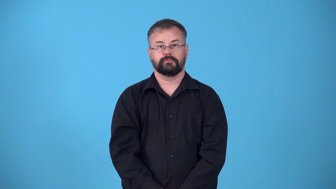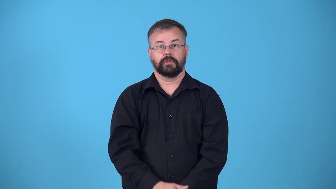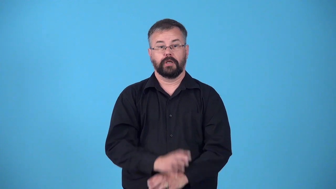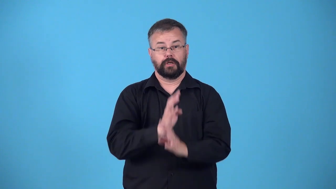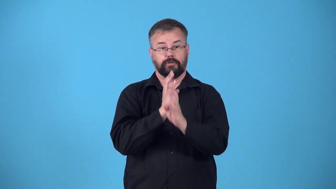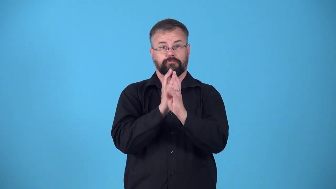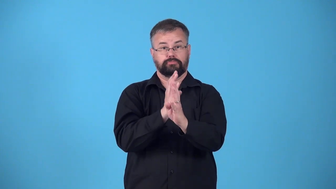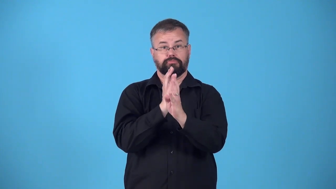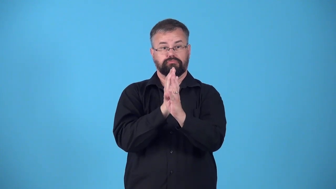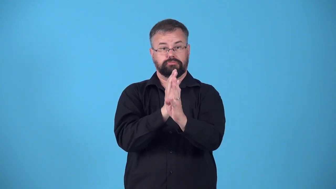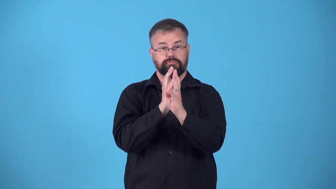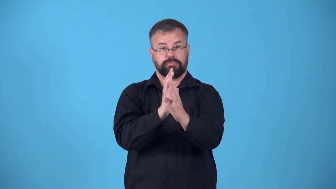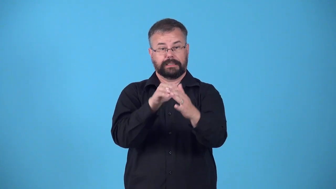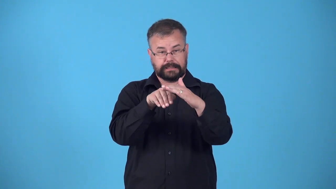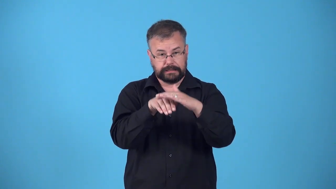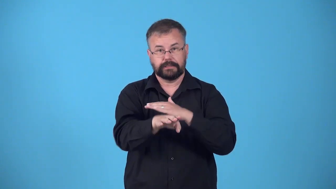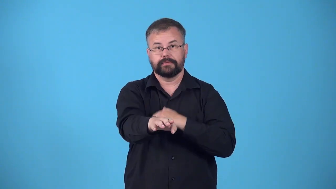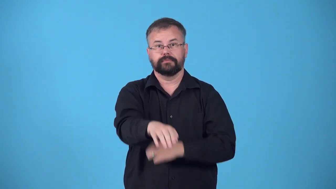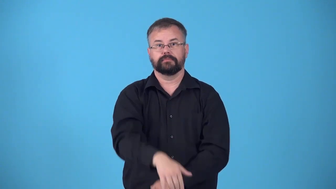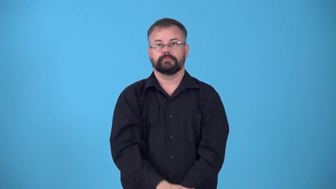file in